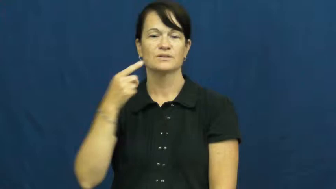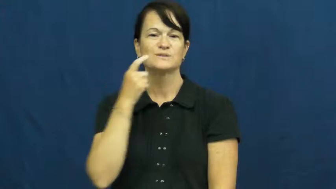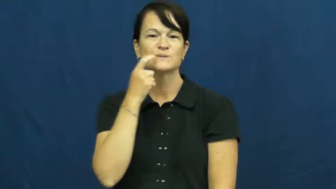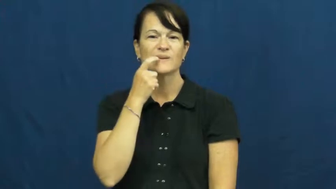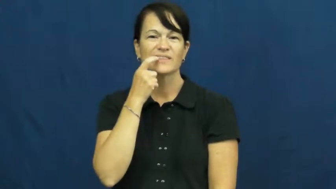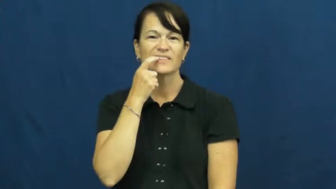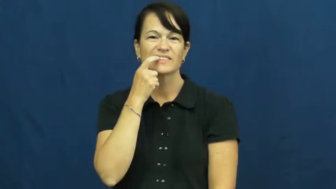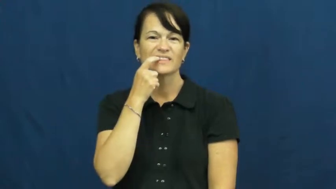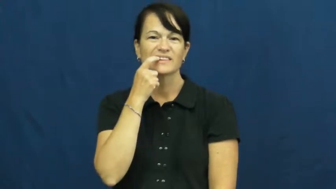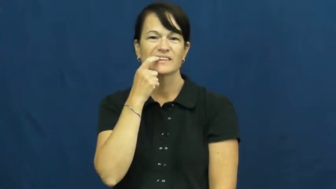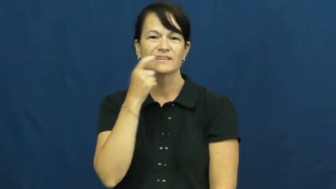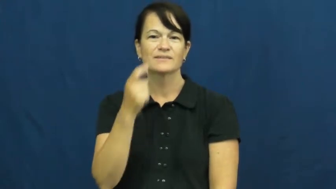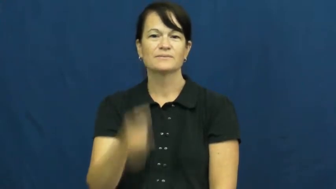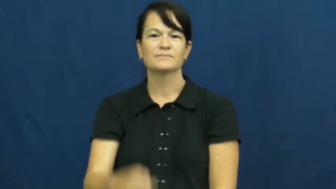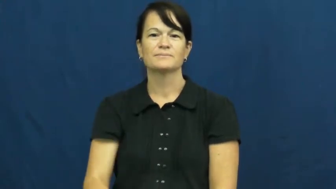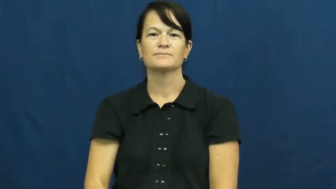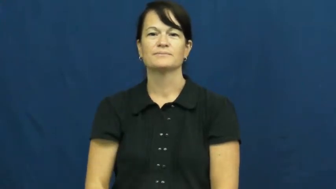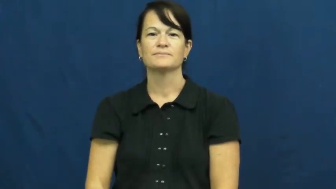incisor